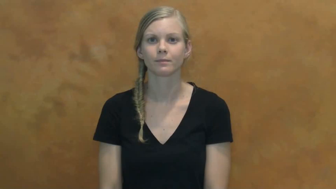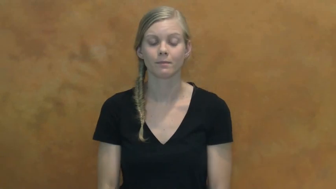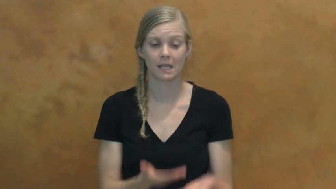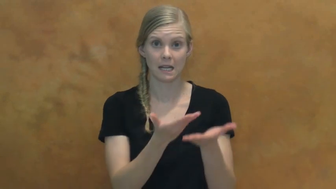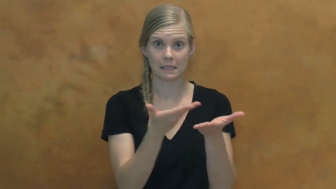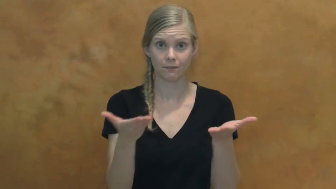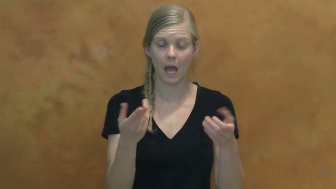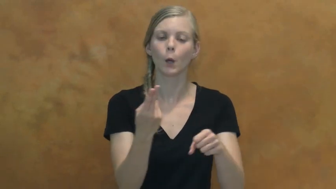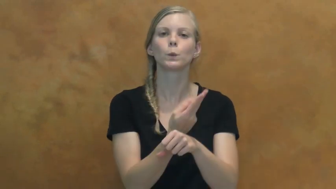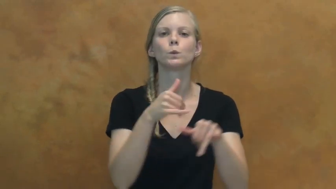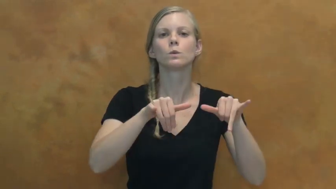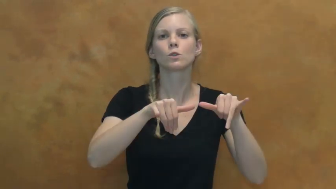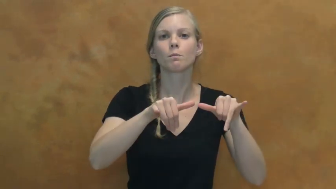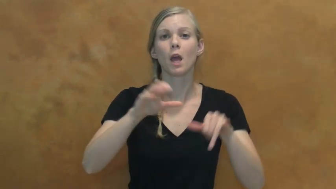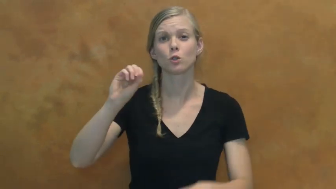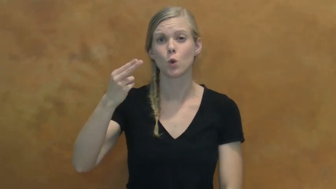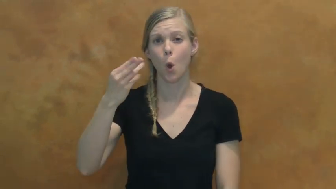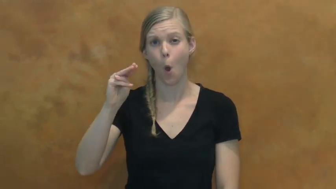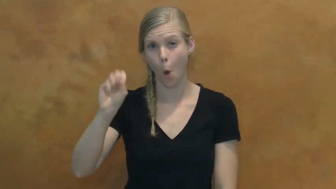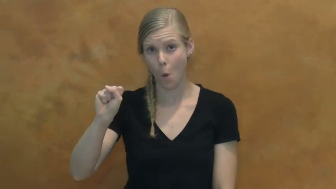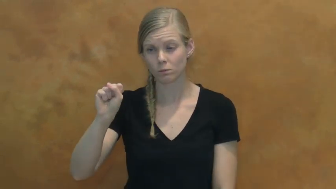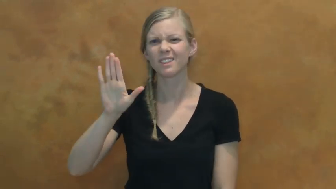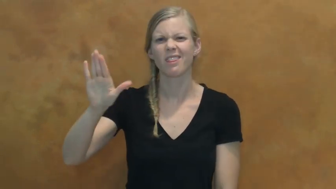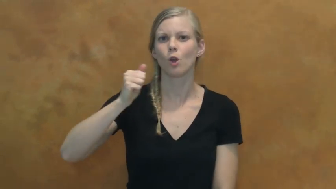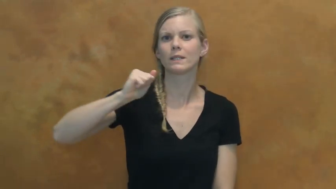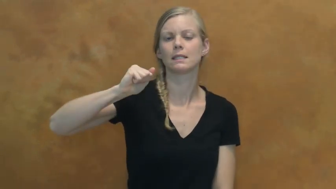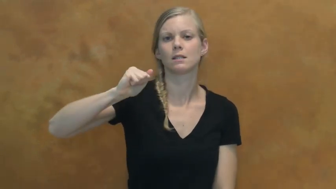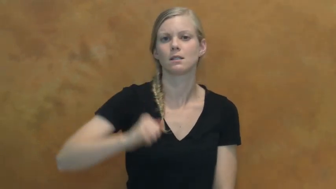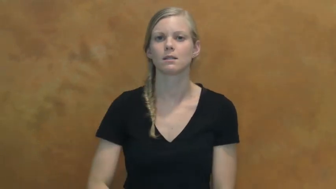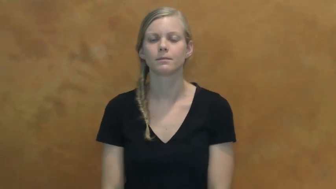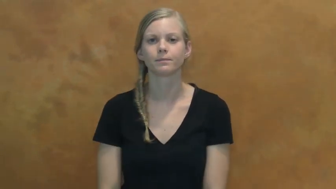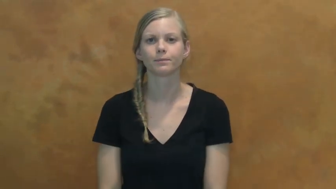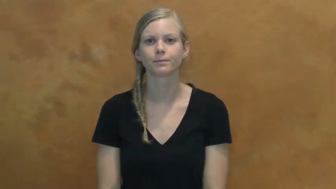ohmmeter